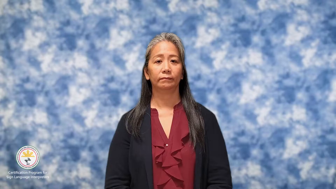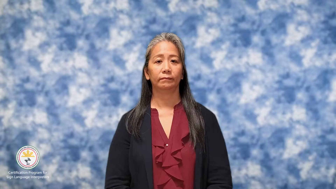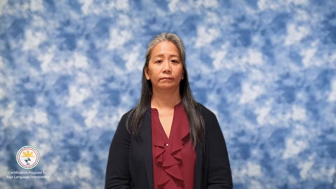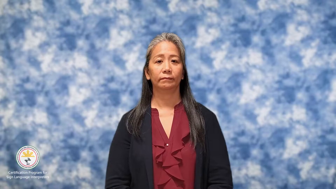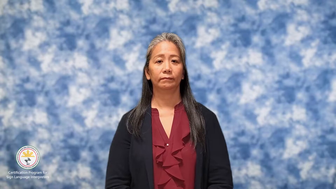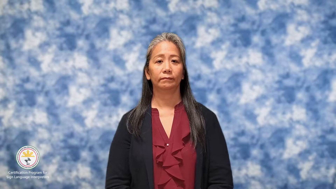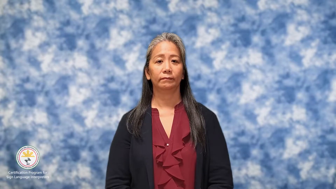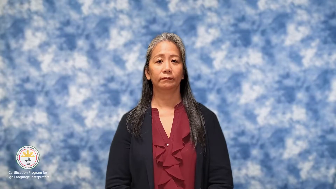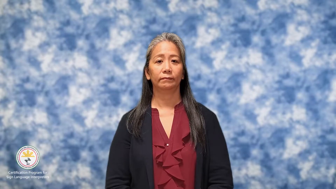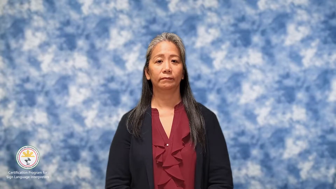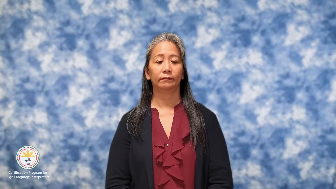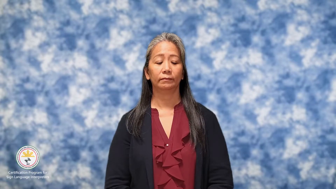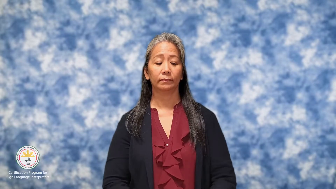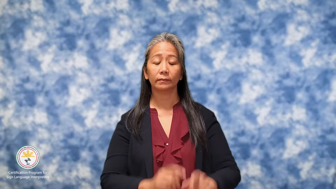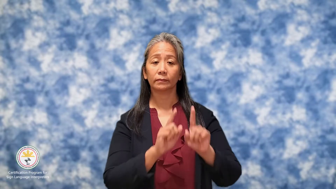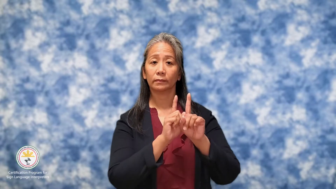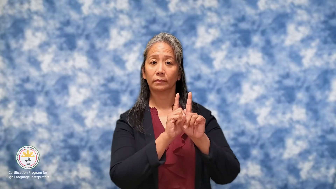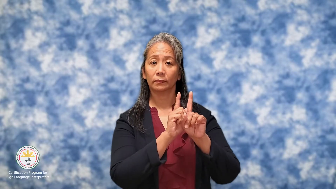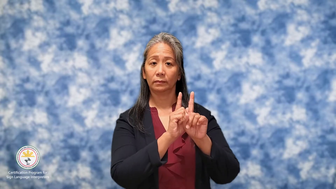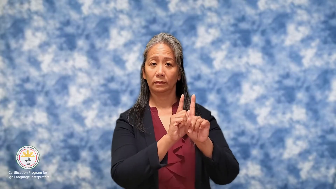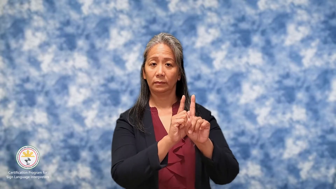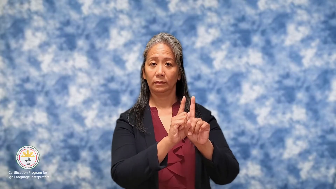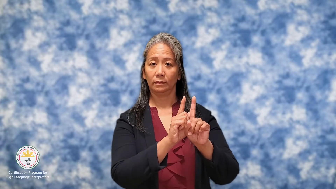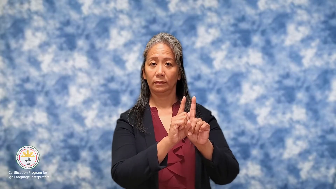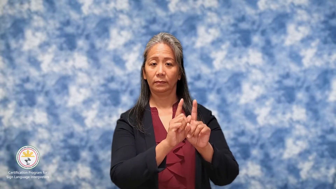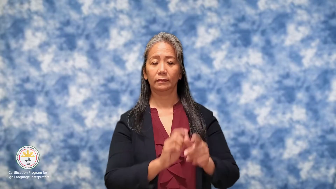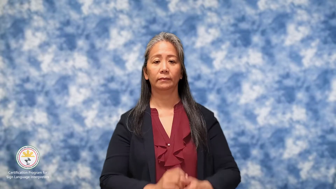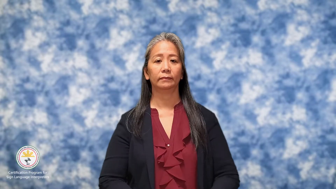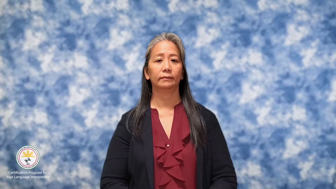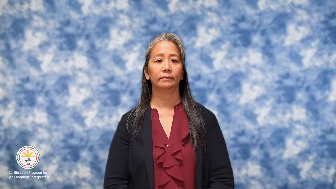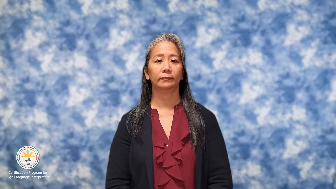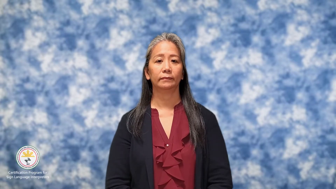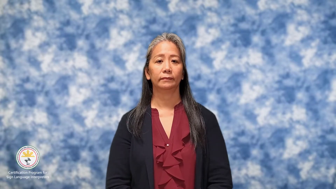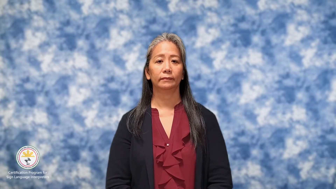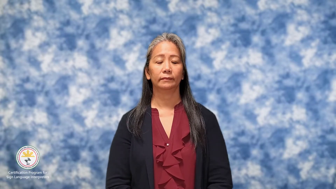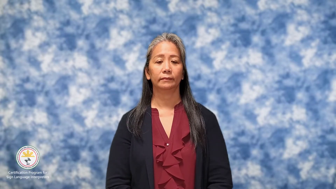Ally